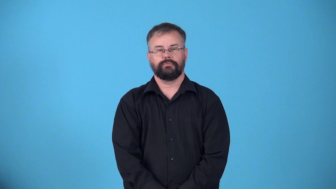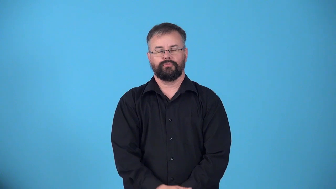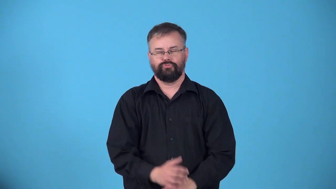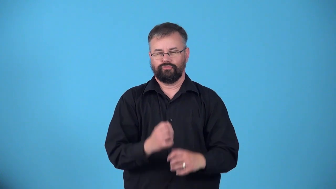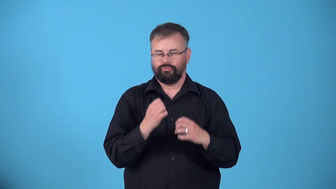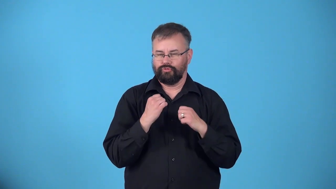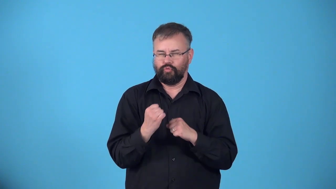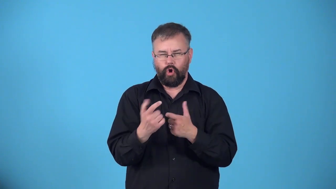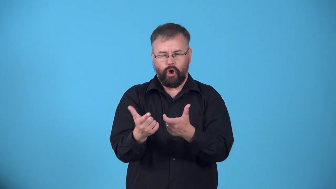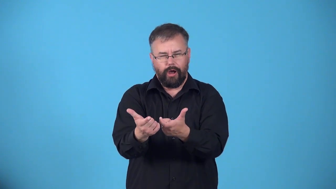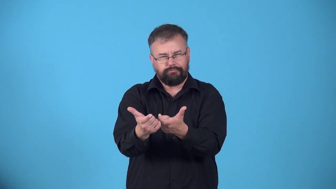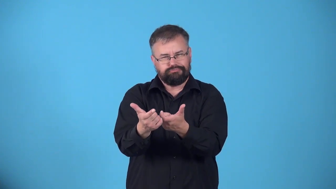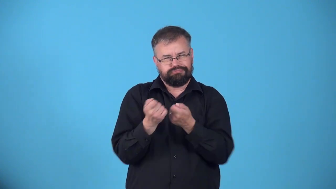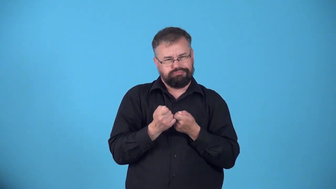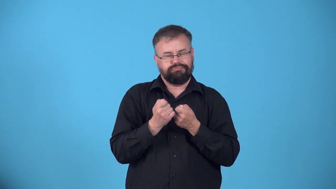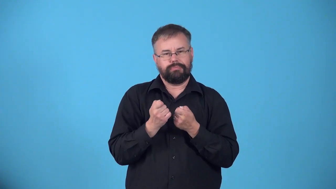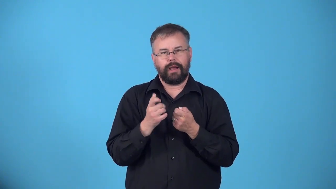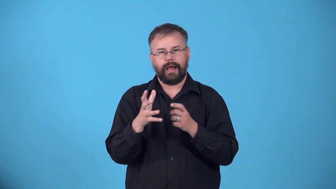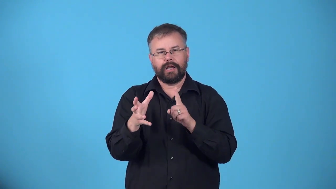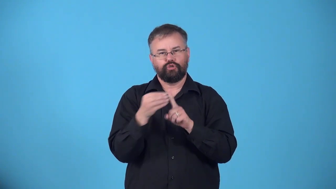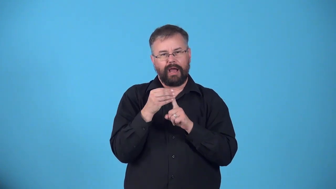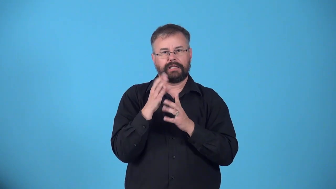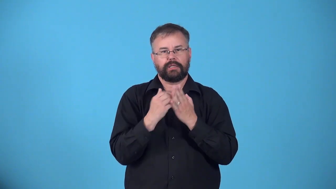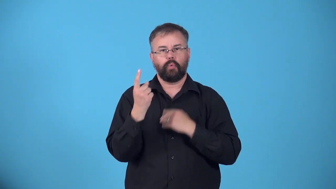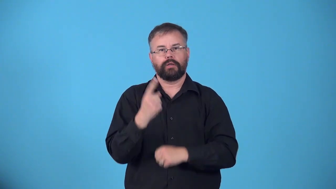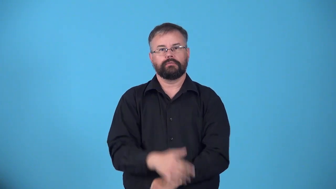magnetize